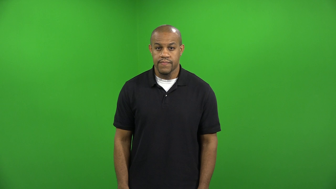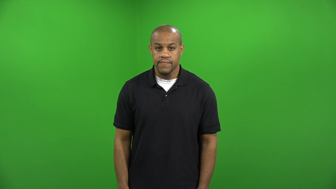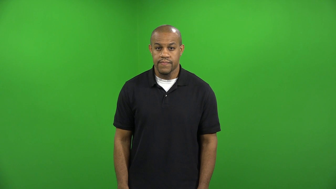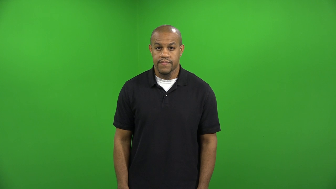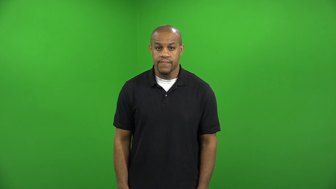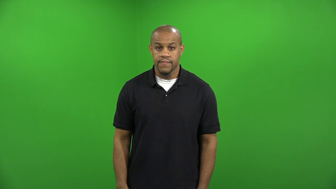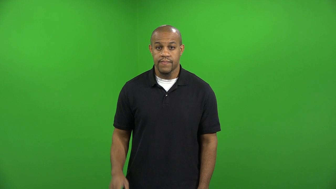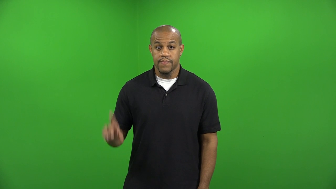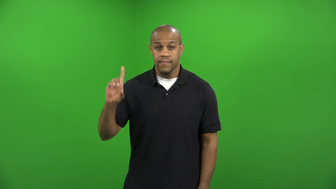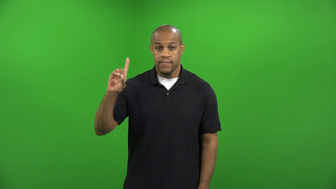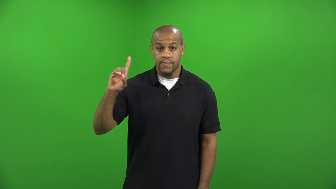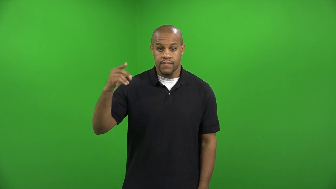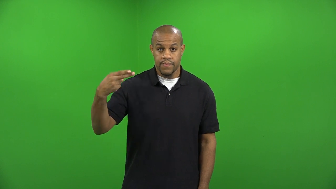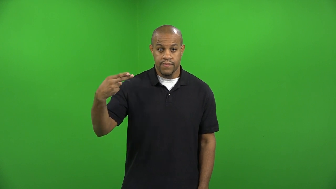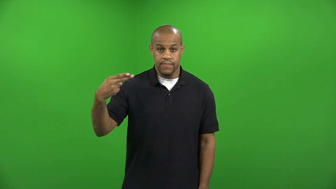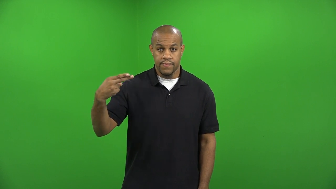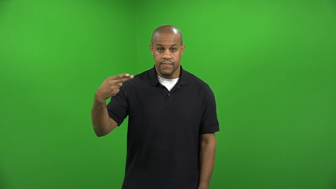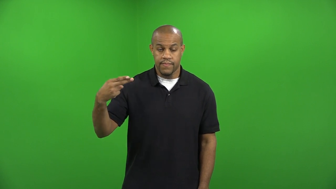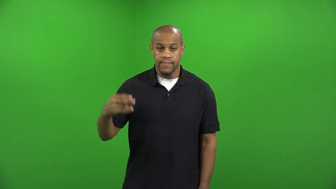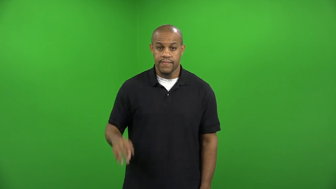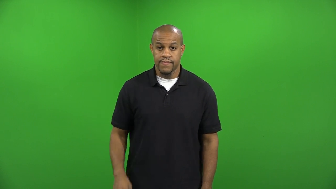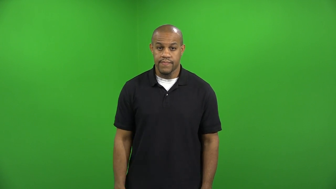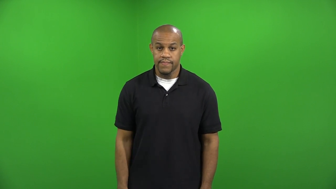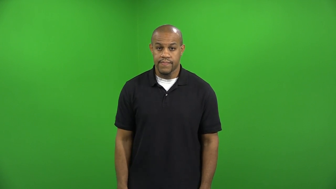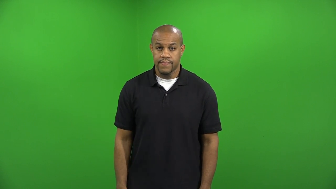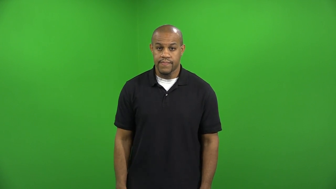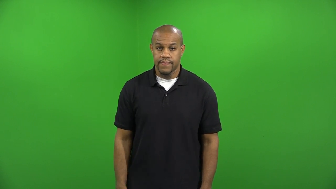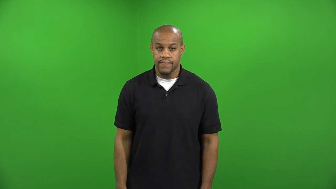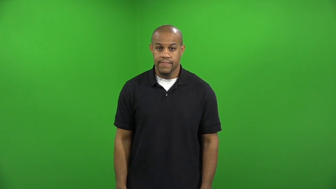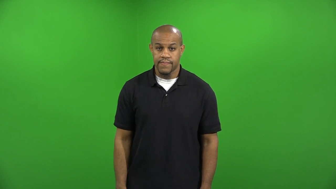Designated hitter